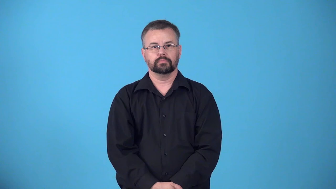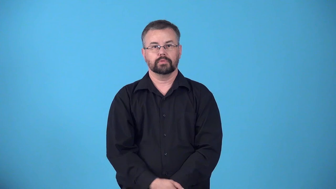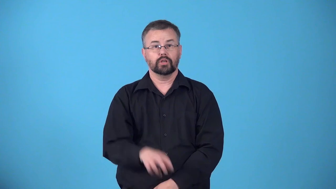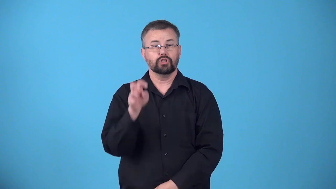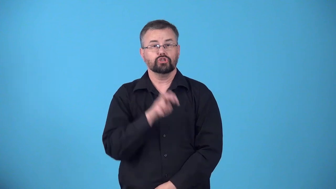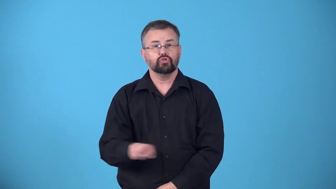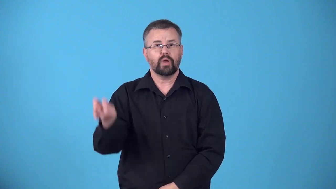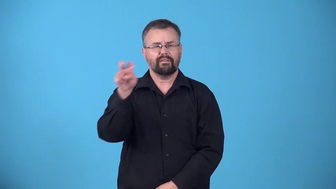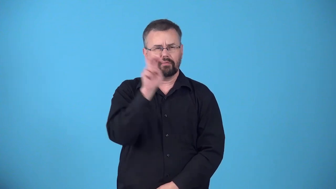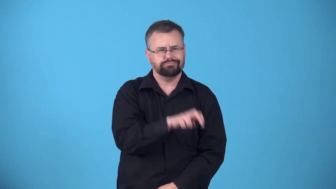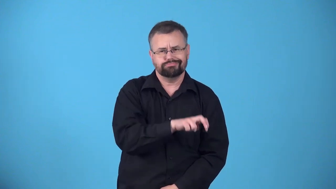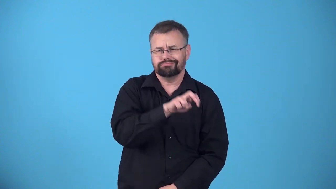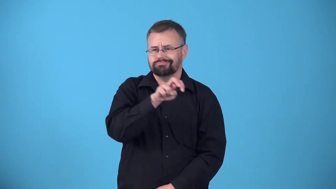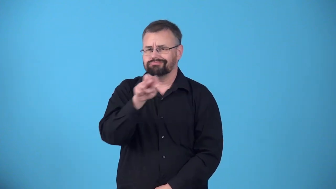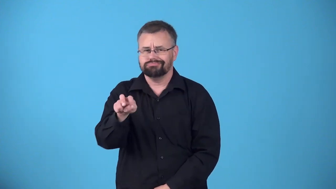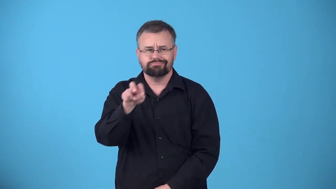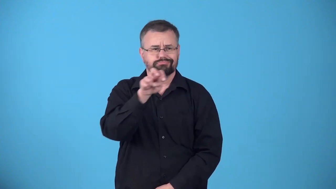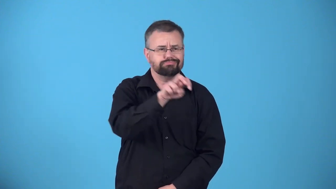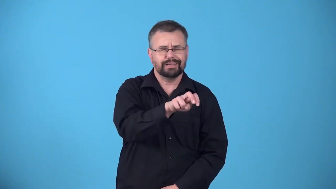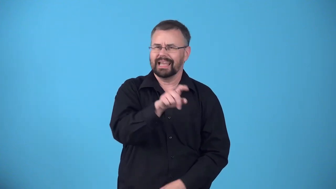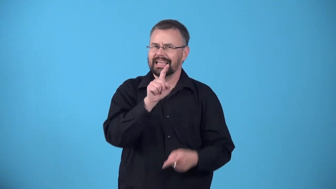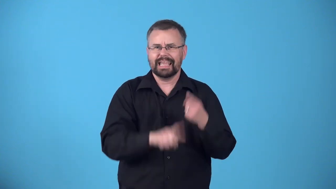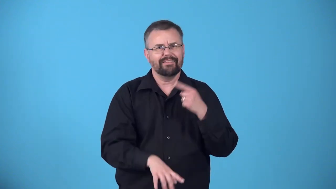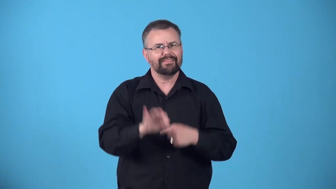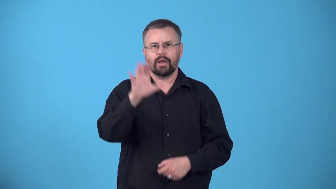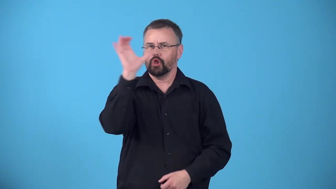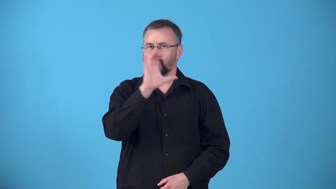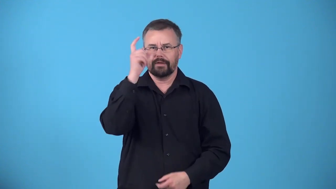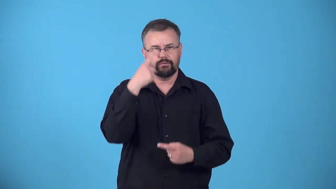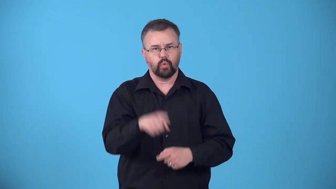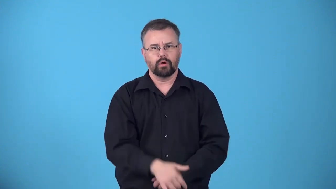all over hell's half acre,all over the map, all over the place, all over the shop, all over the show